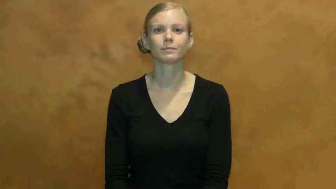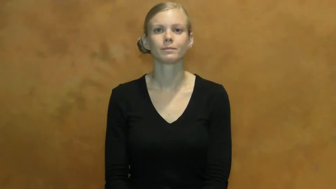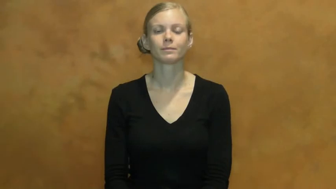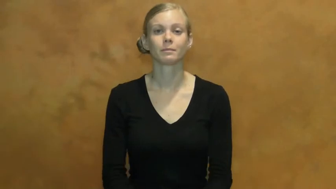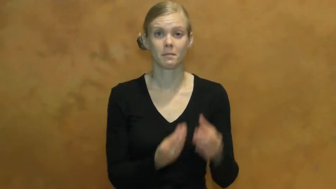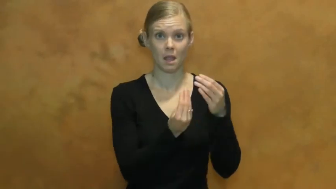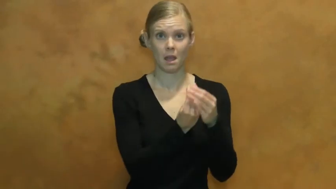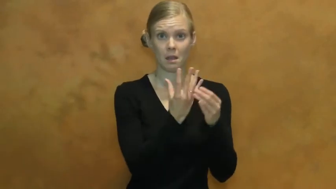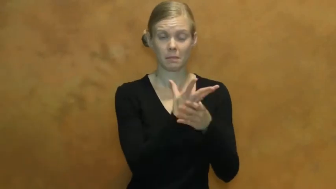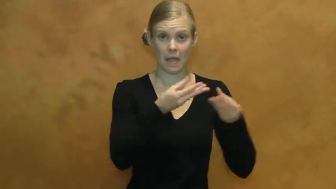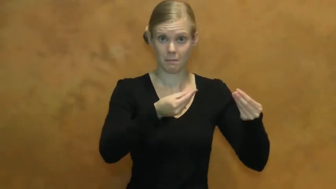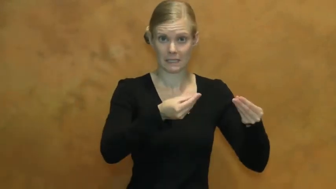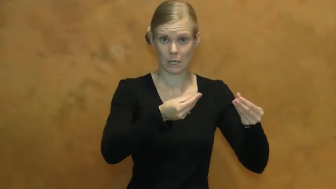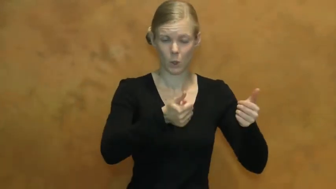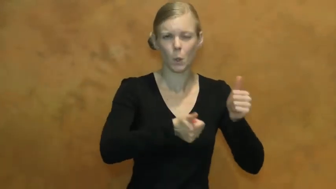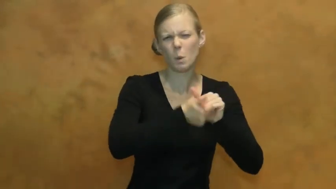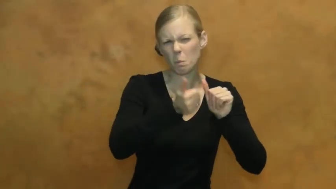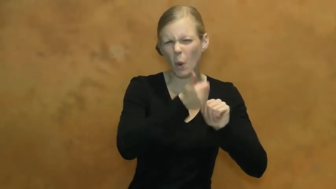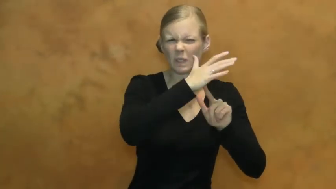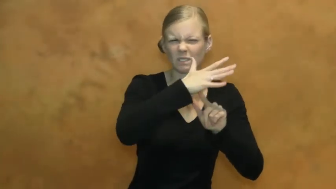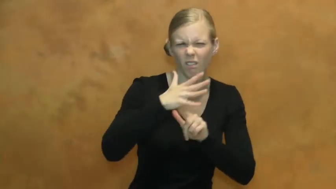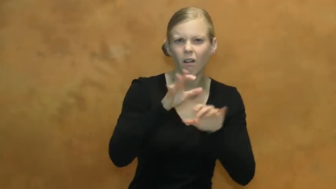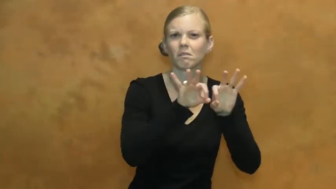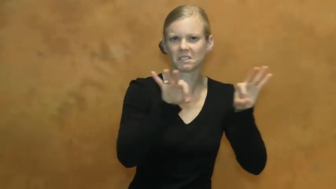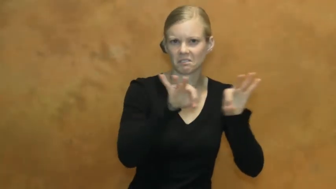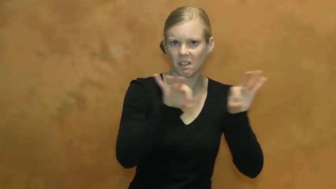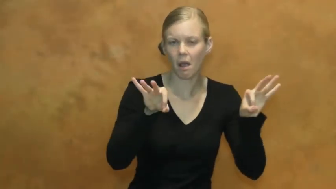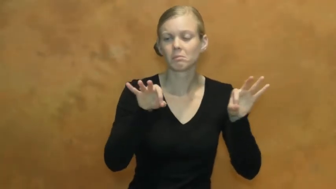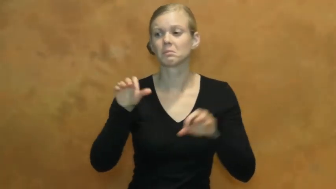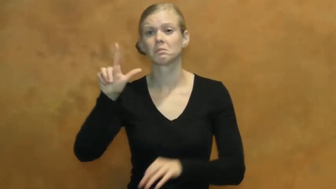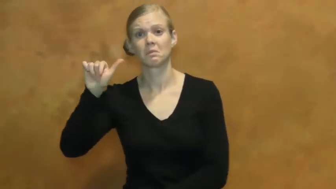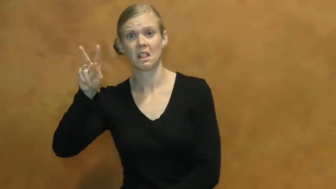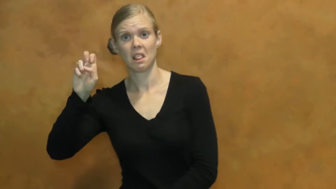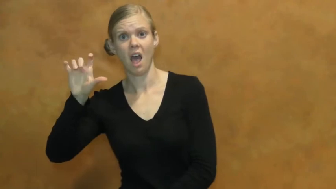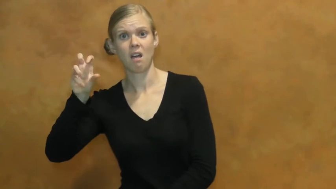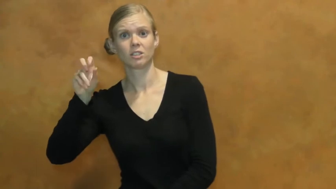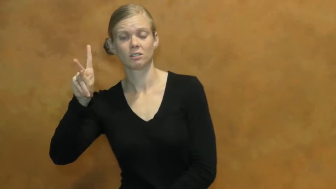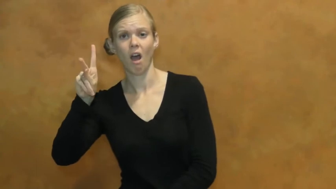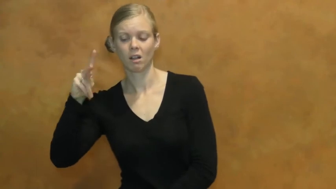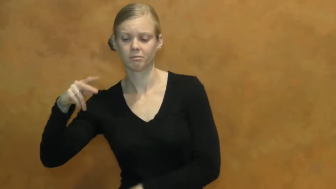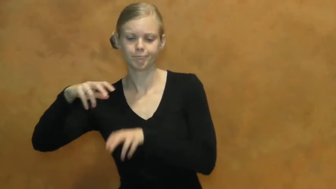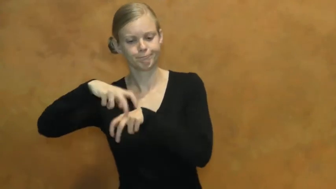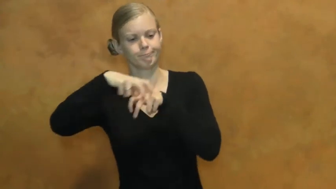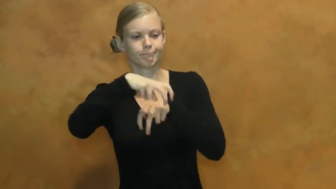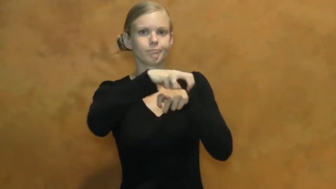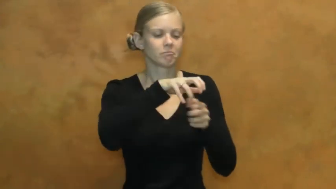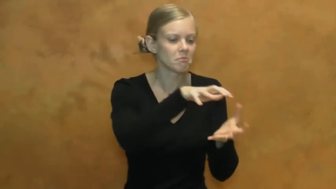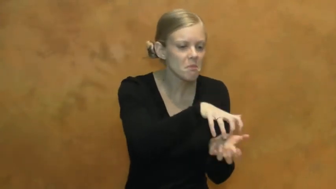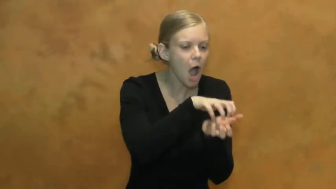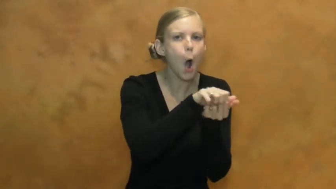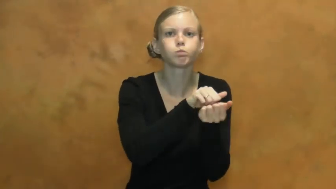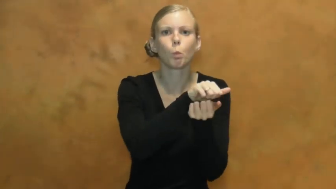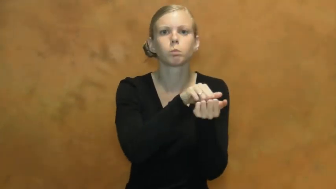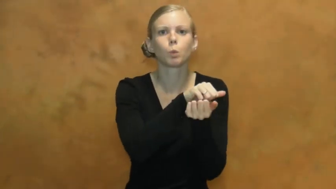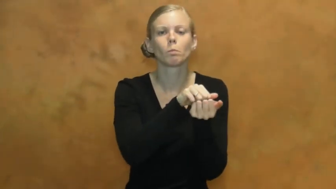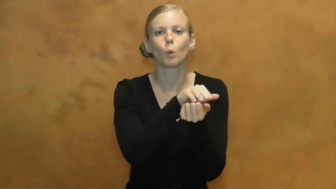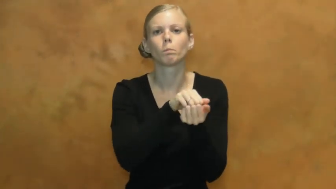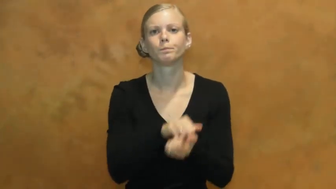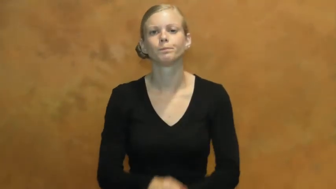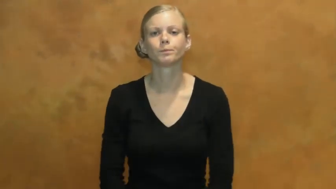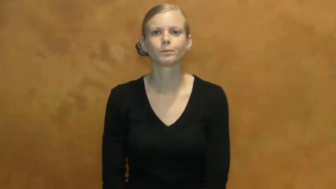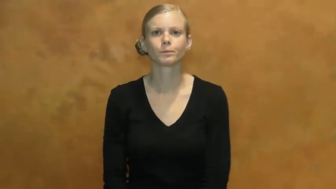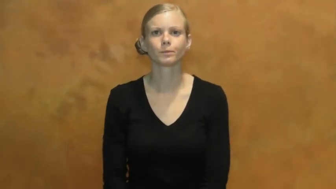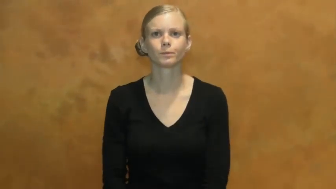forage